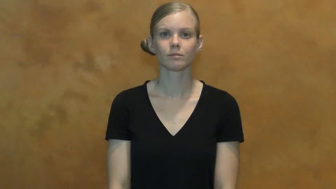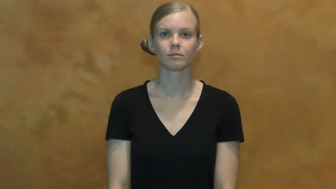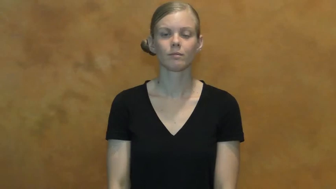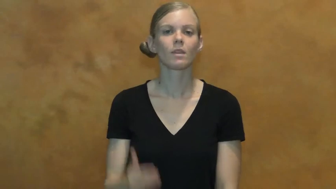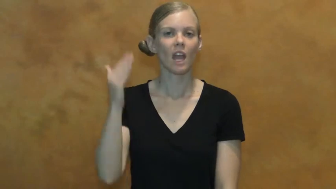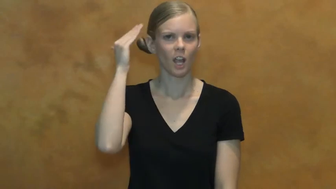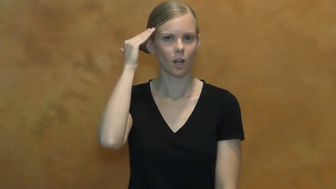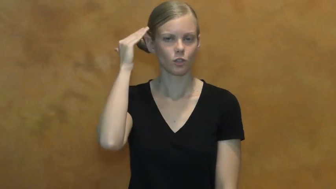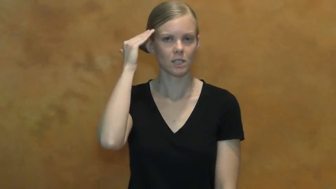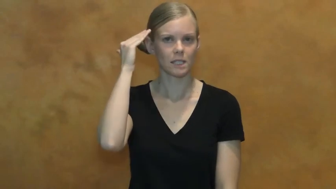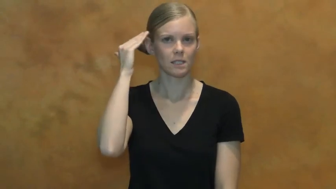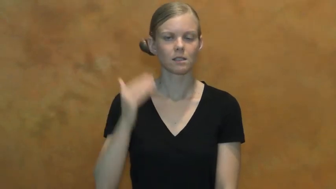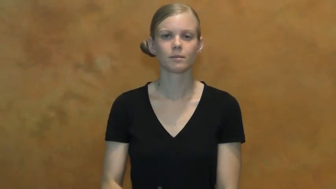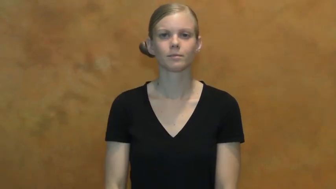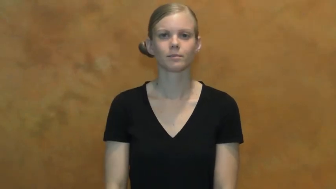consicousness